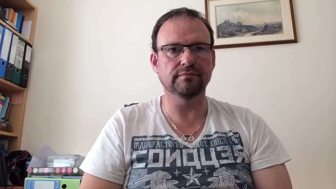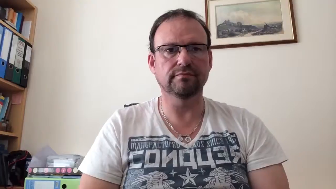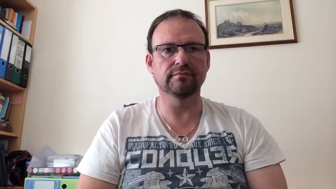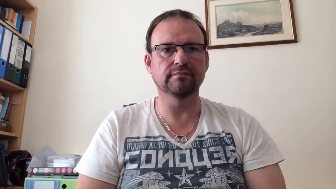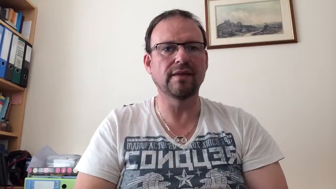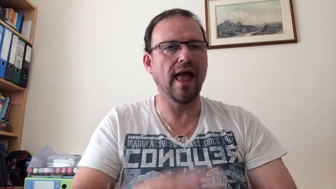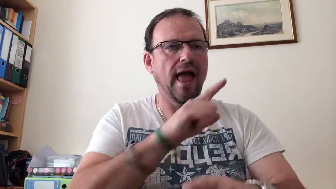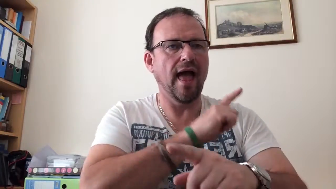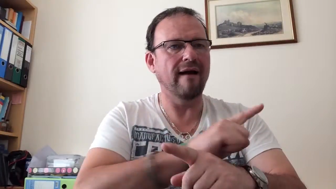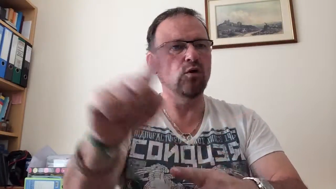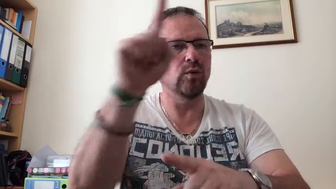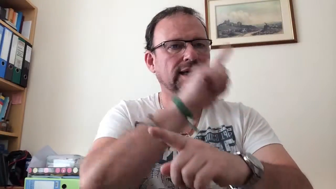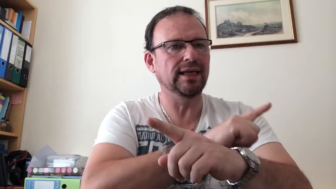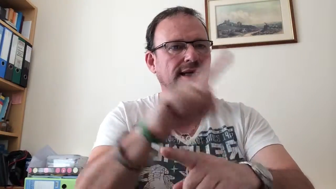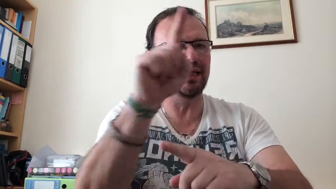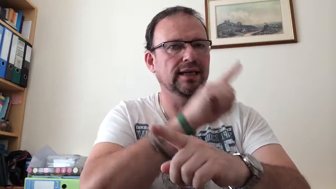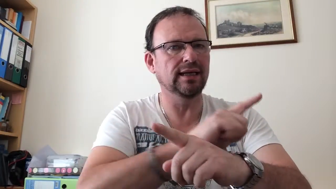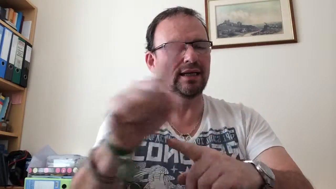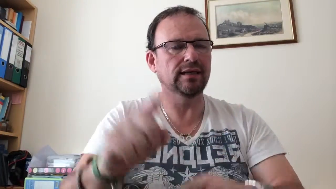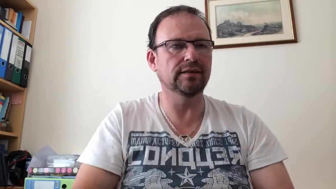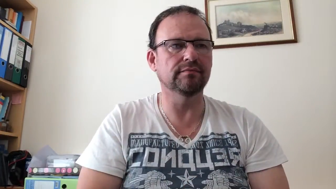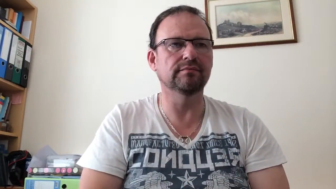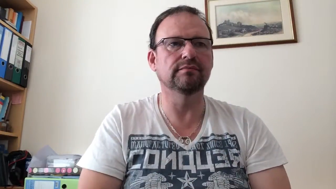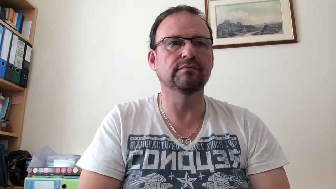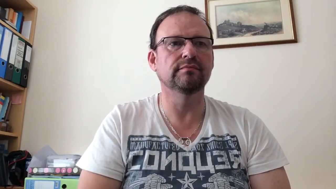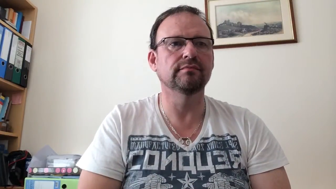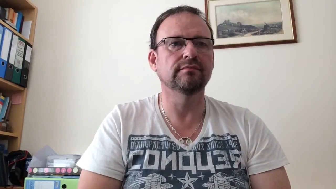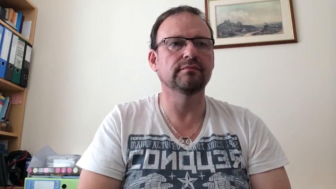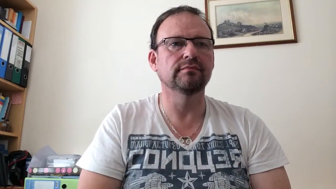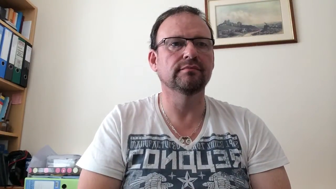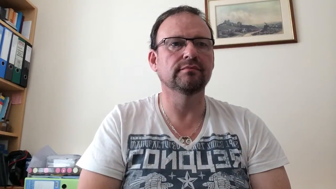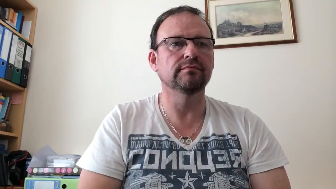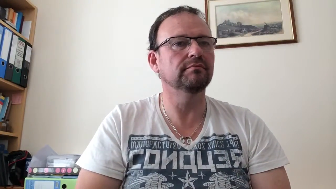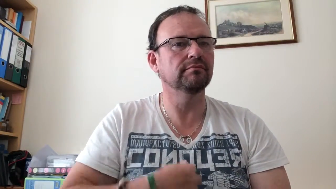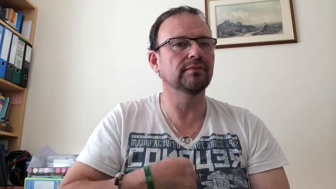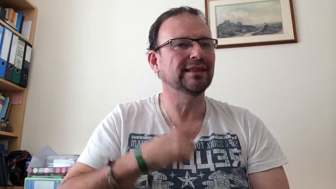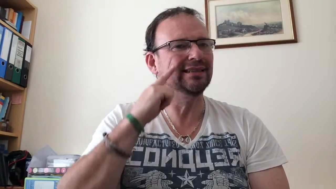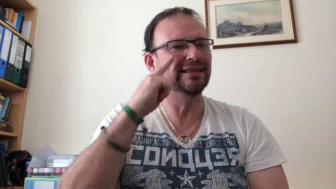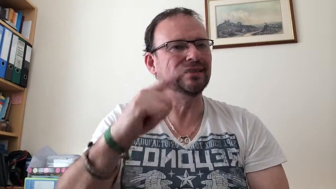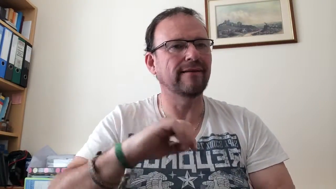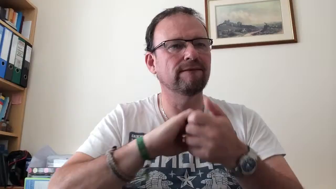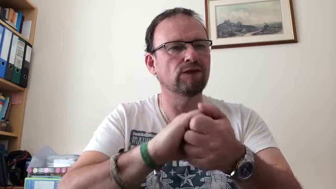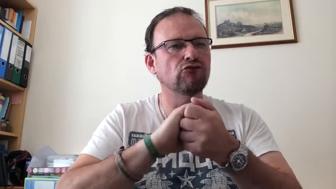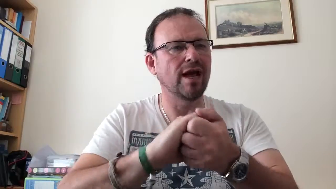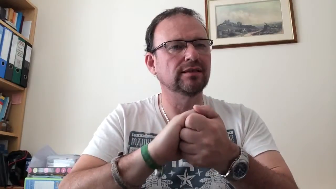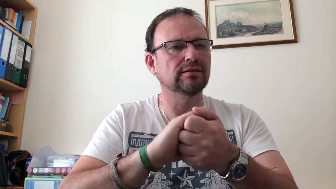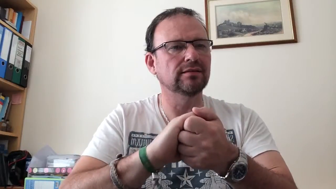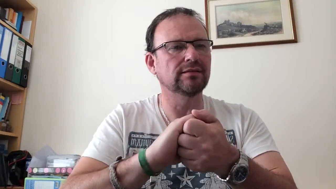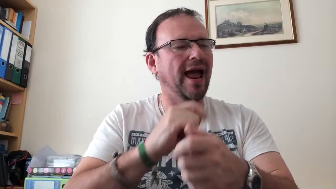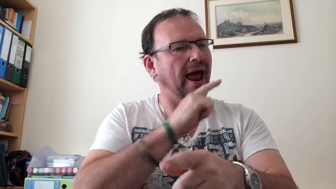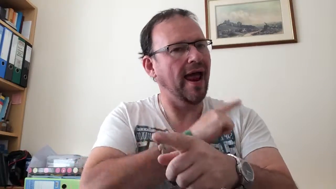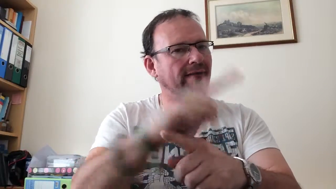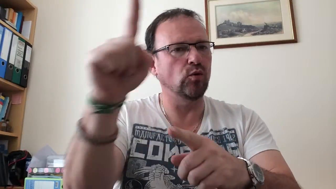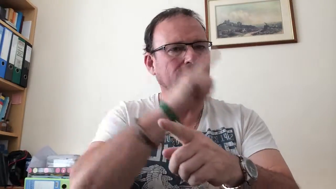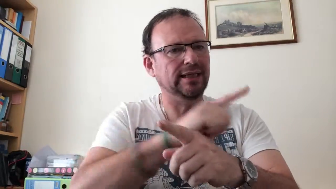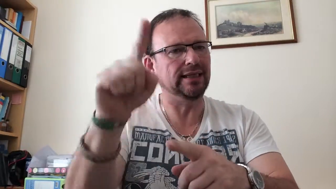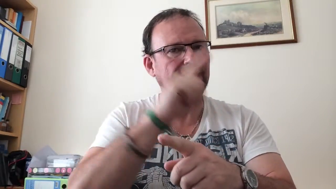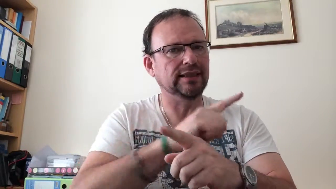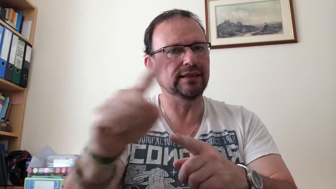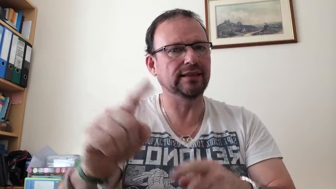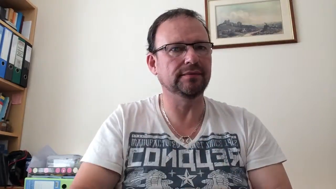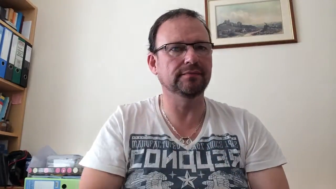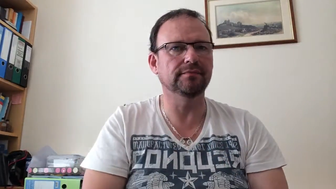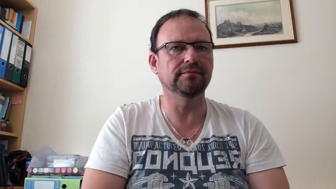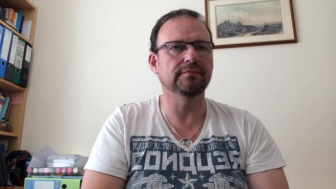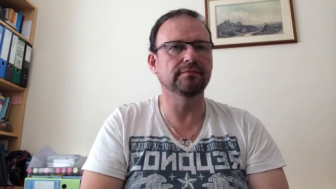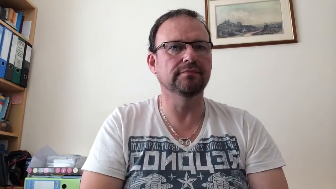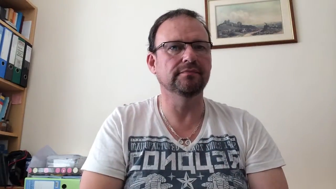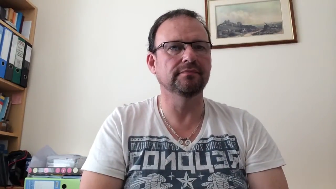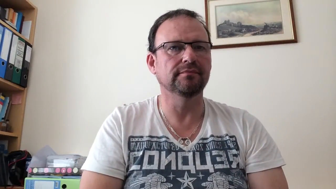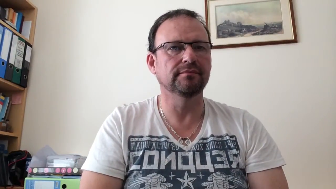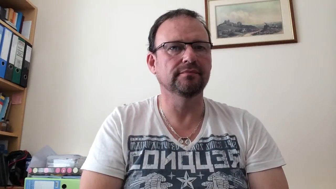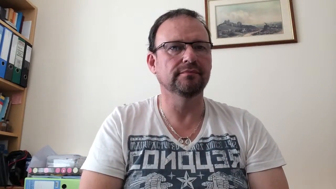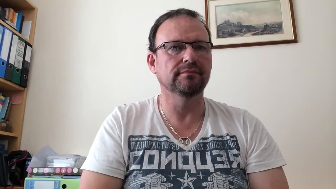Every week